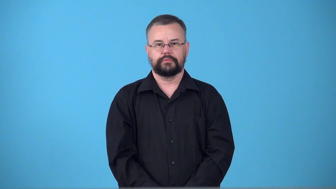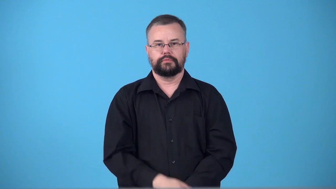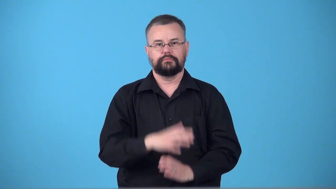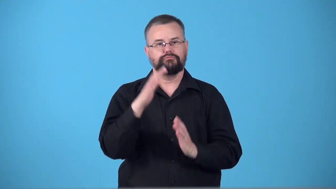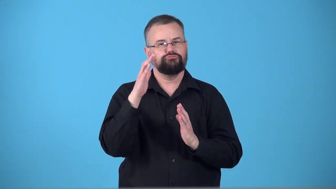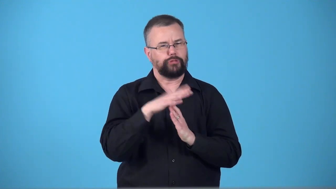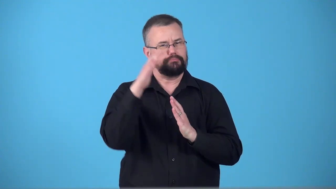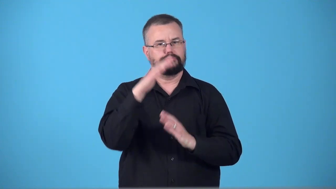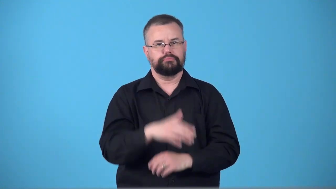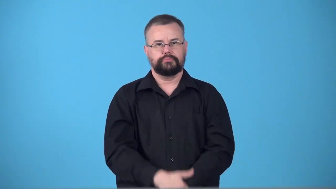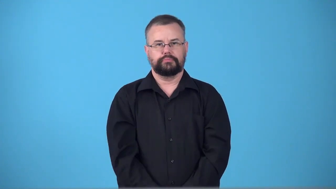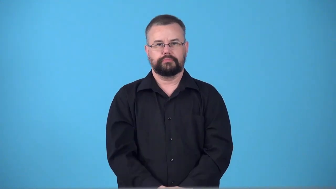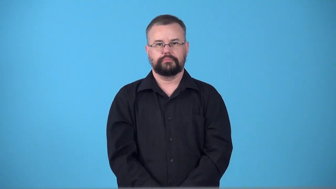superb